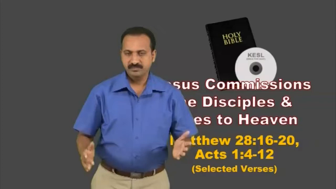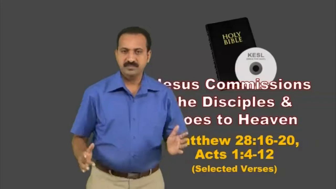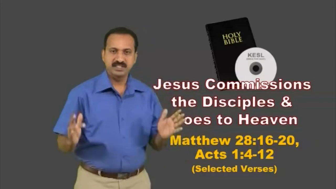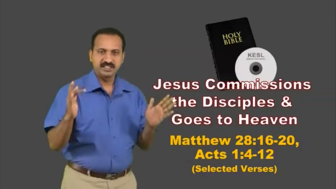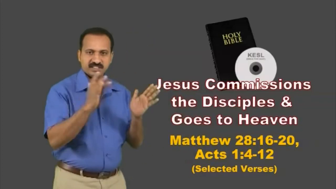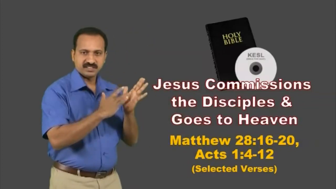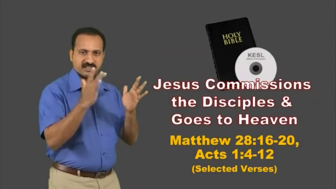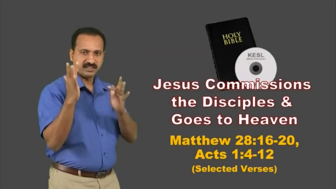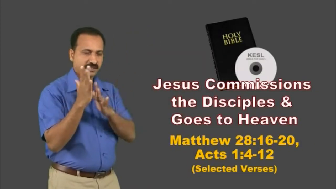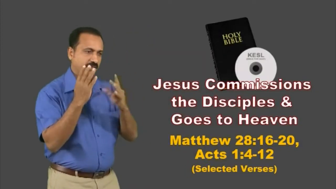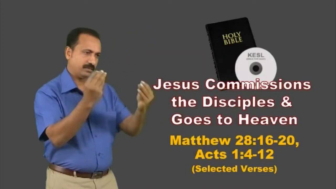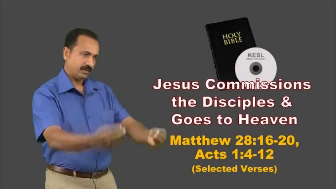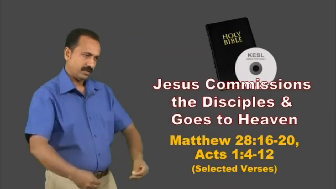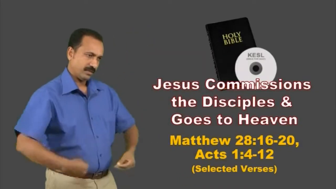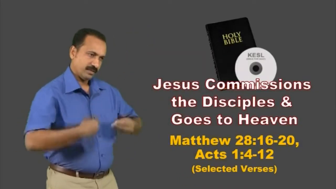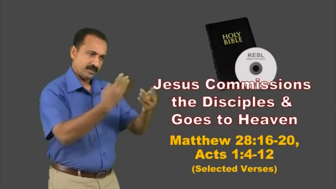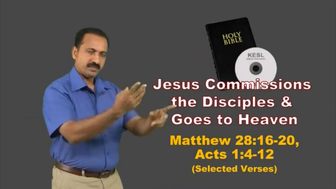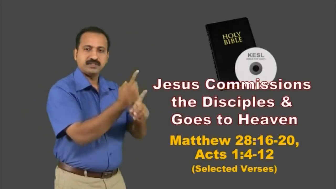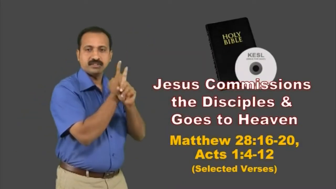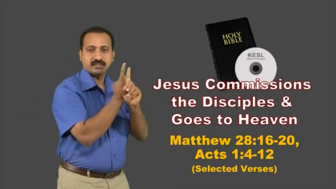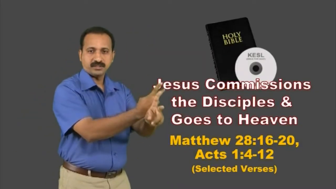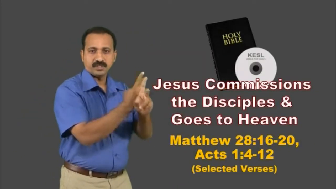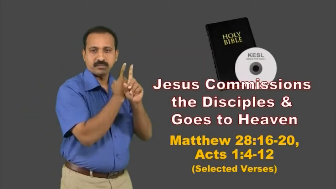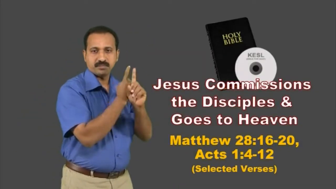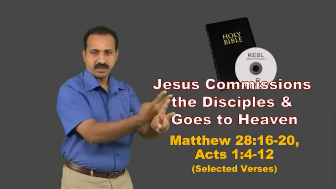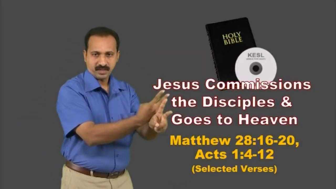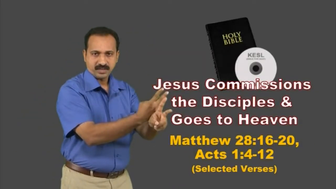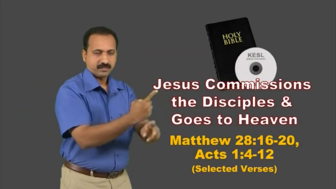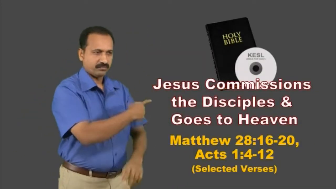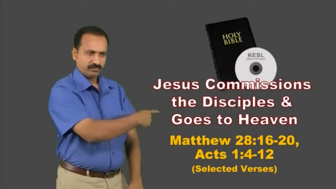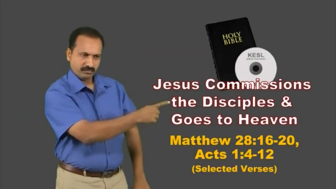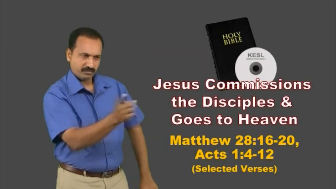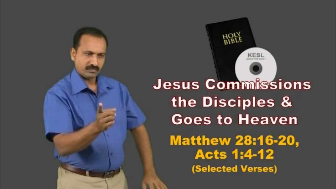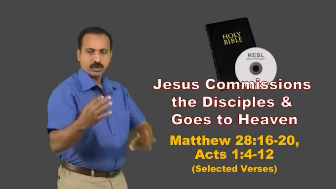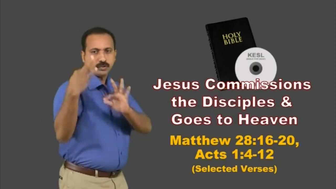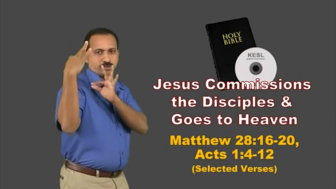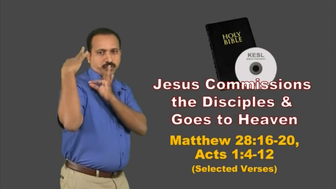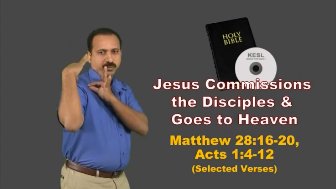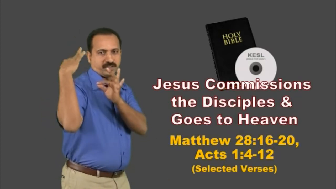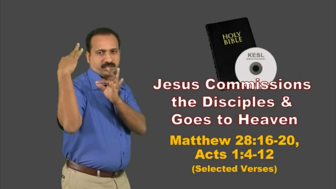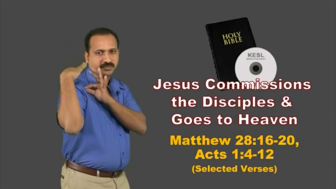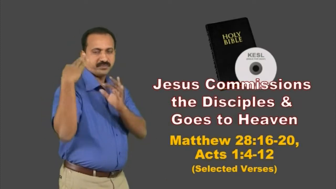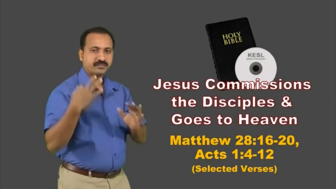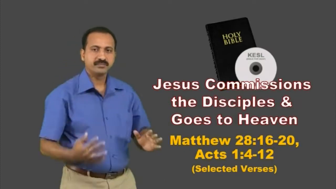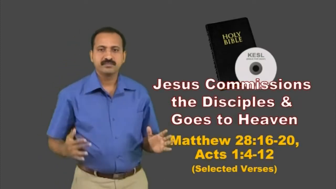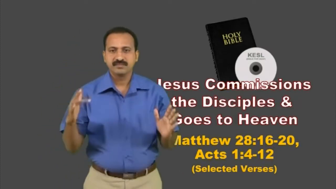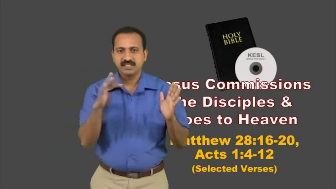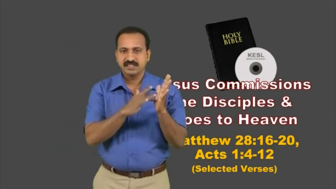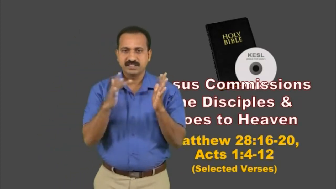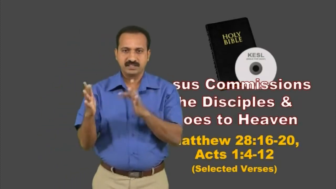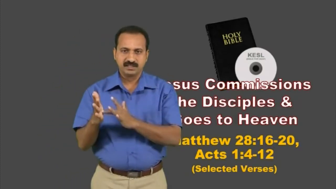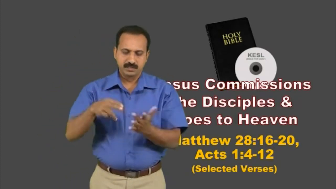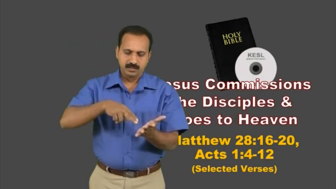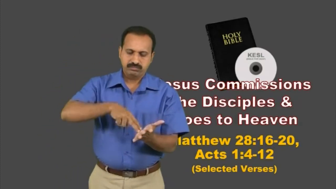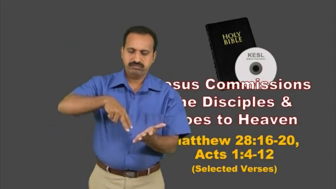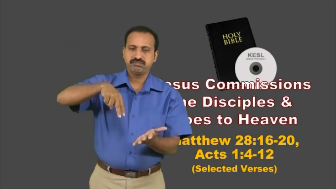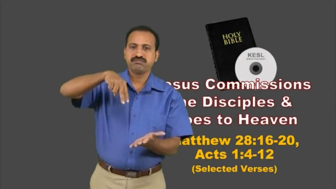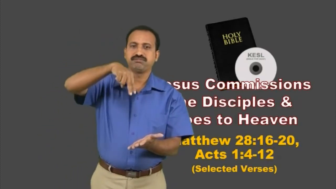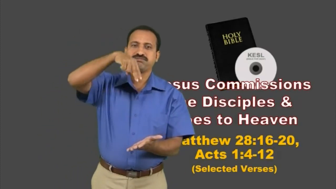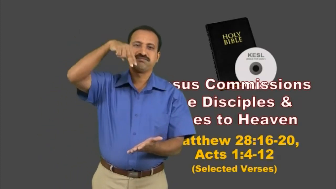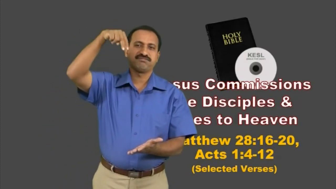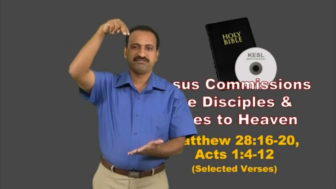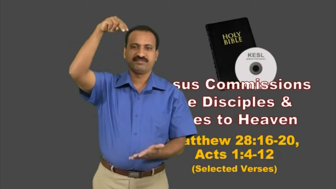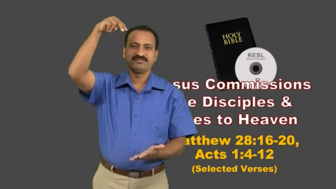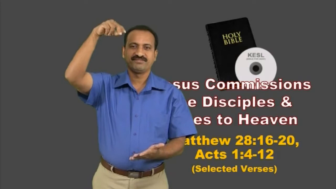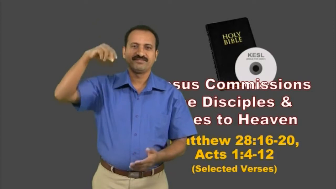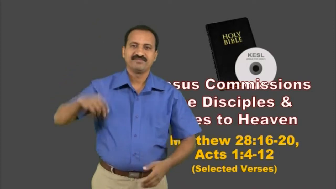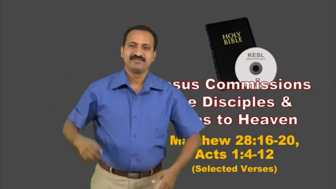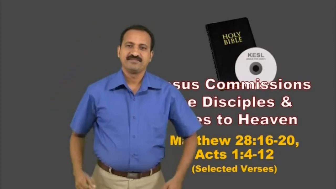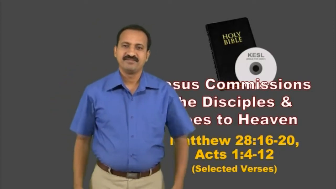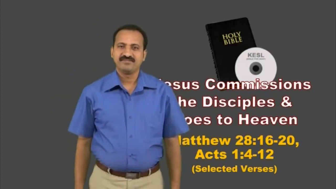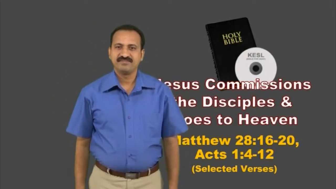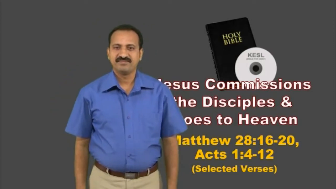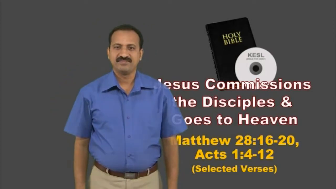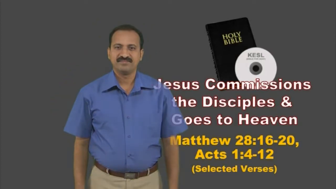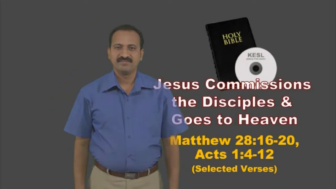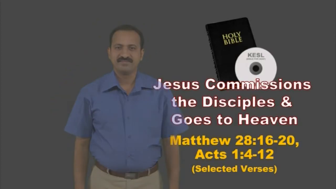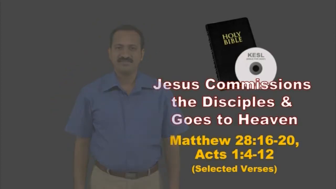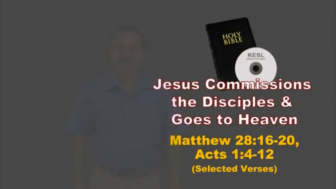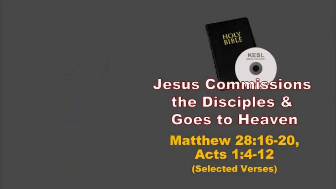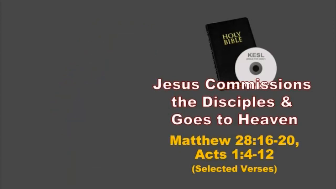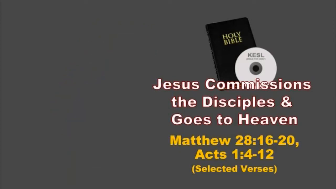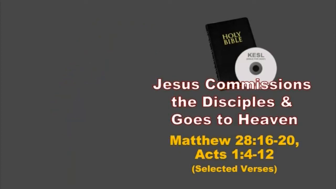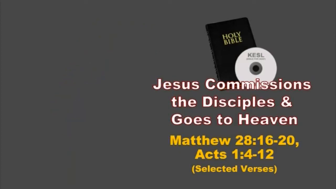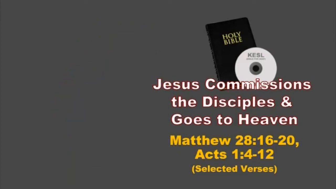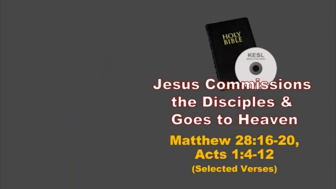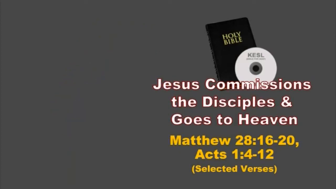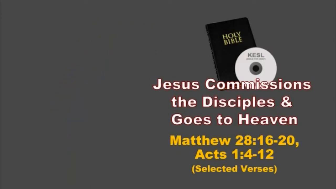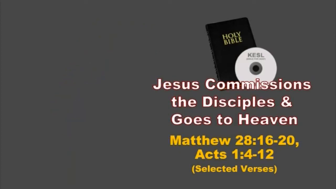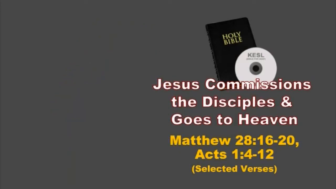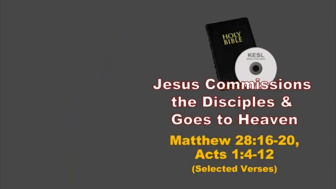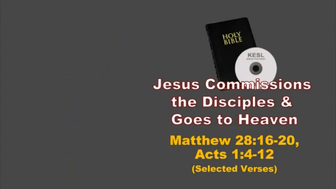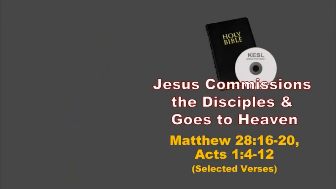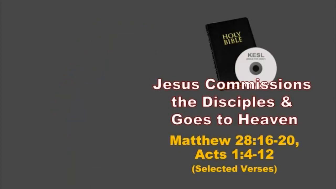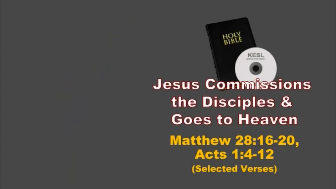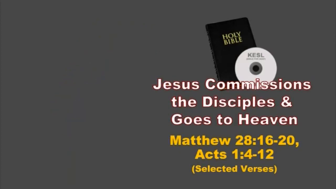Jesus Commissions the Disciples & Goes to Heaven